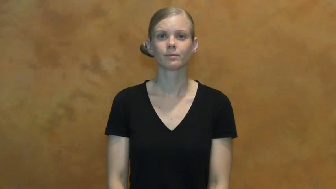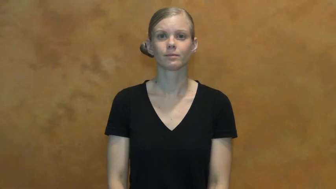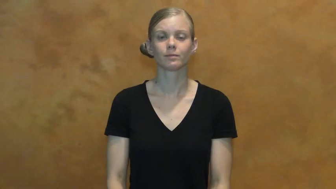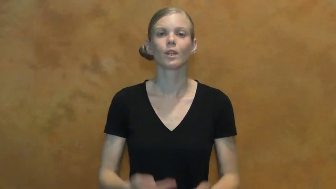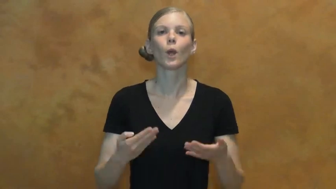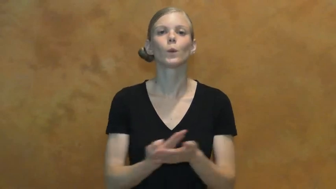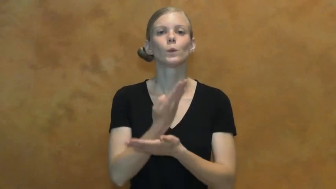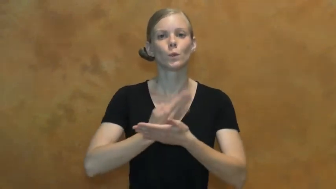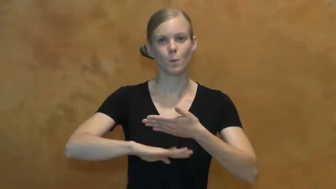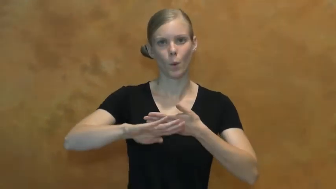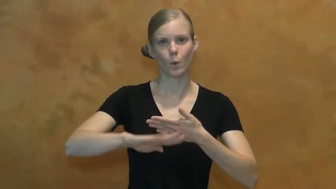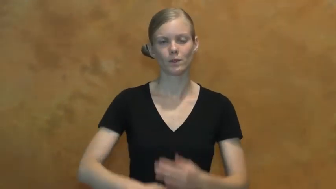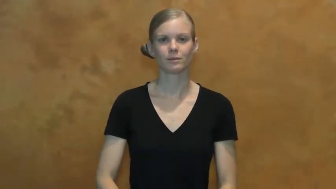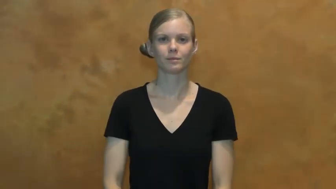newborn